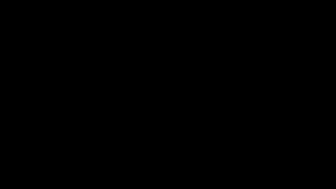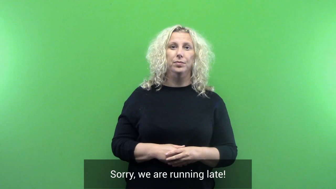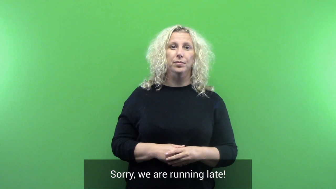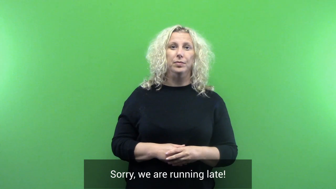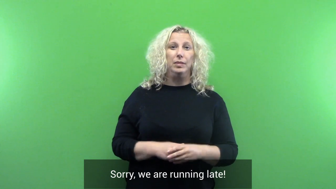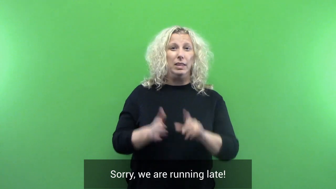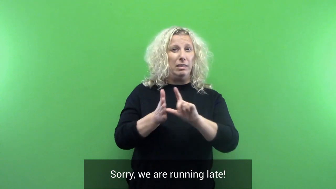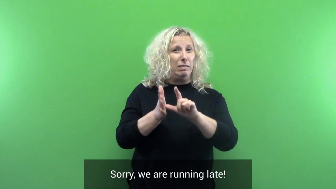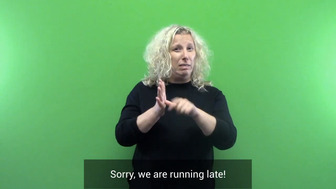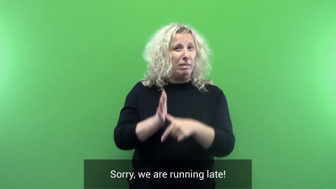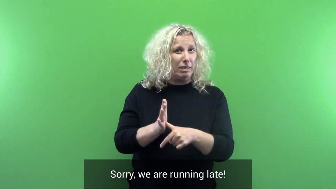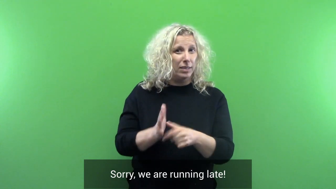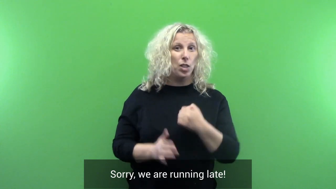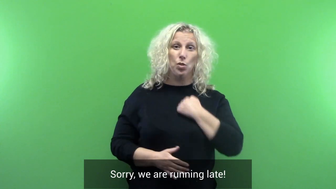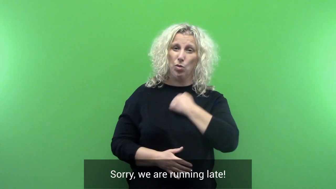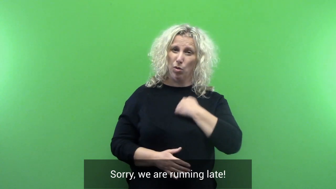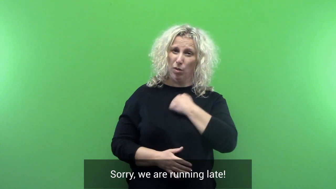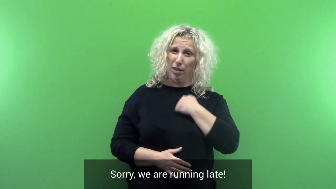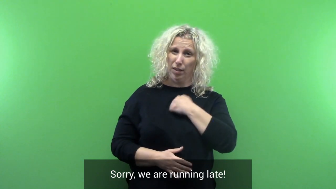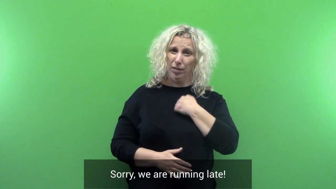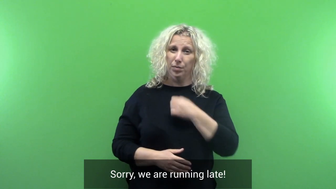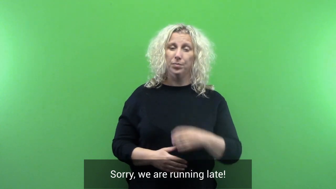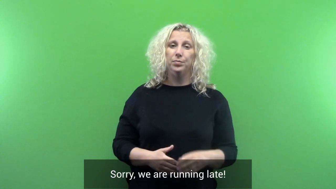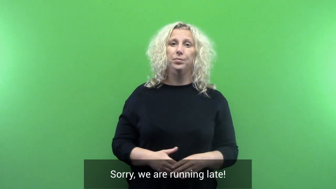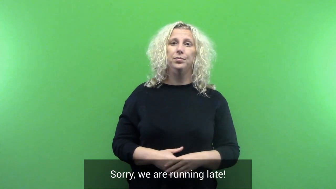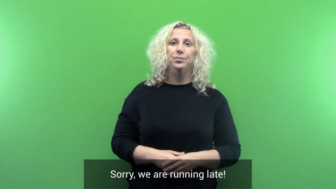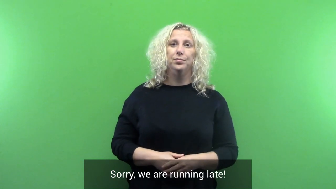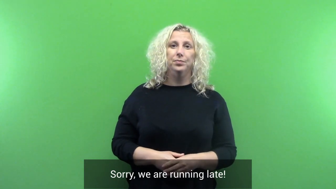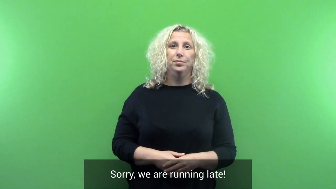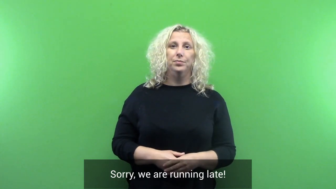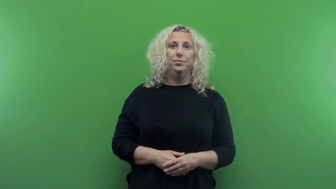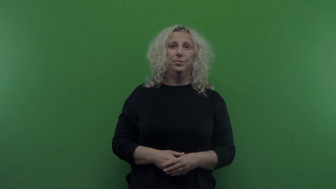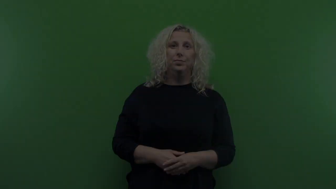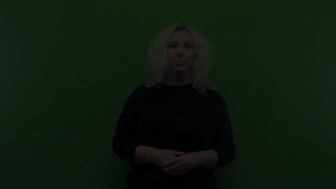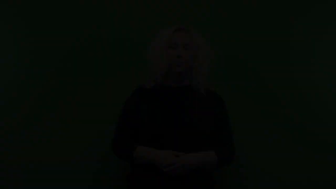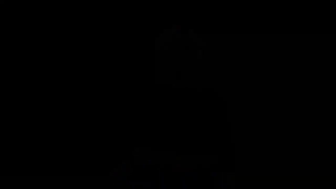Running Late